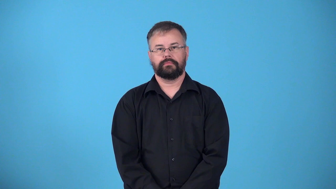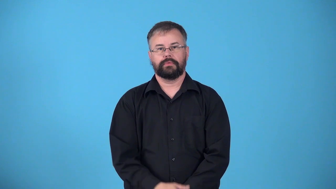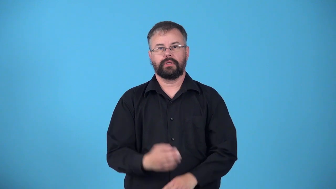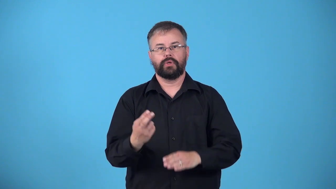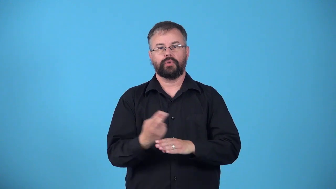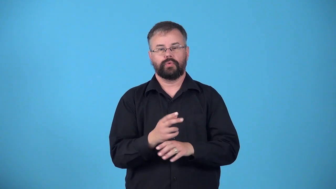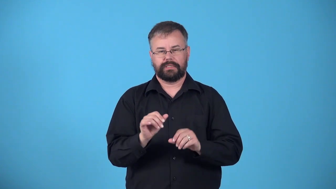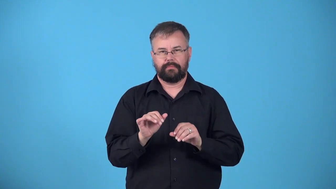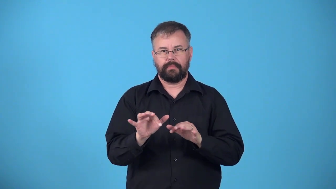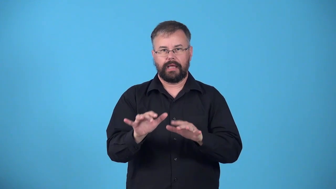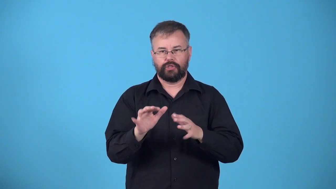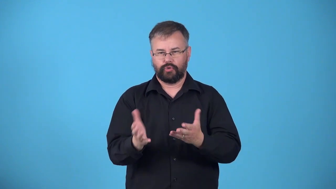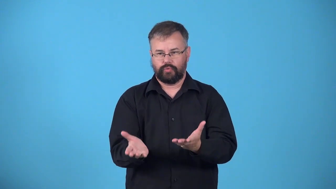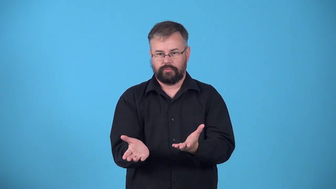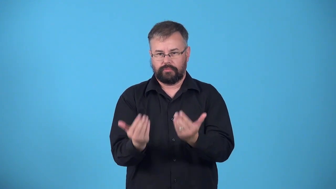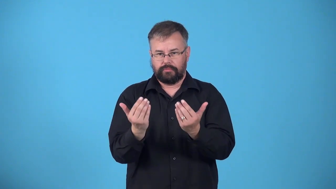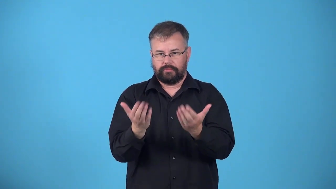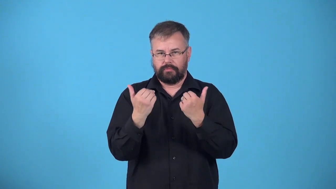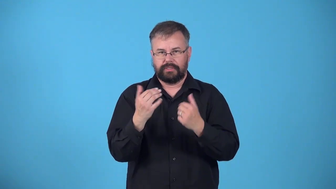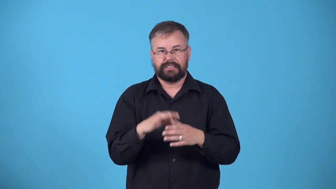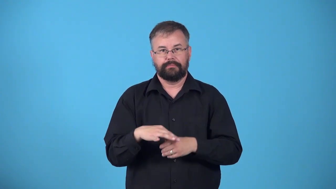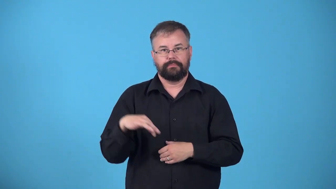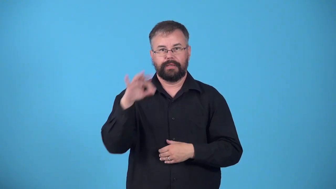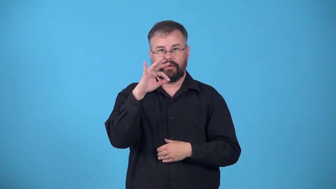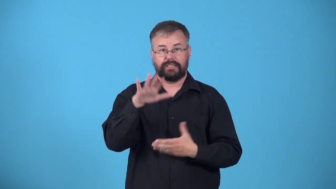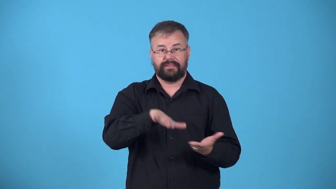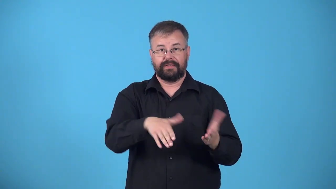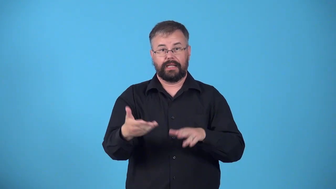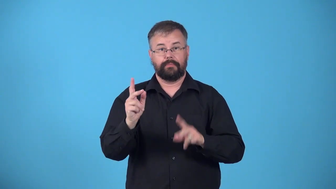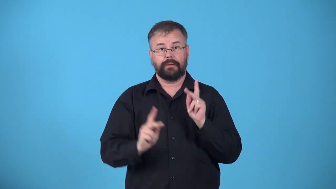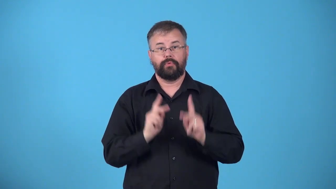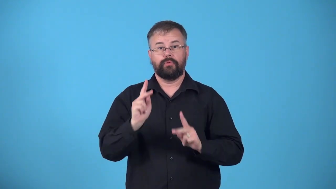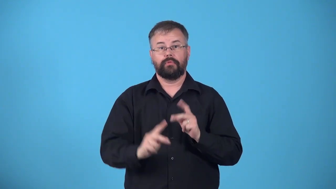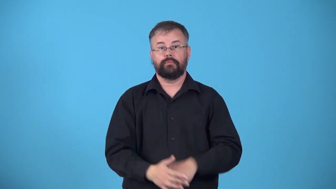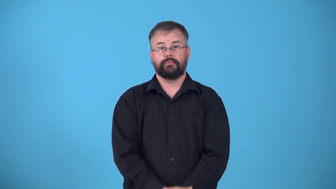invoke spirits